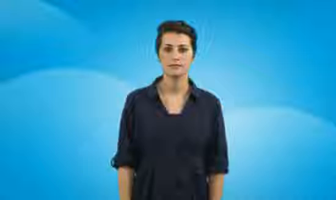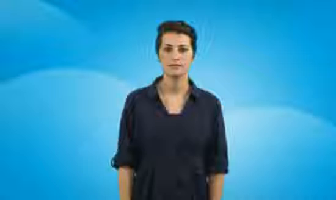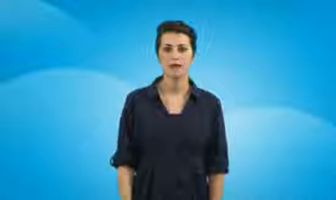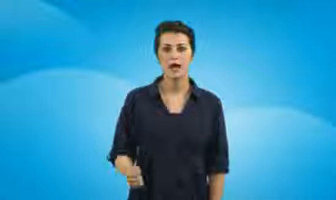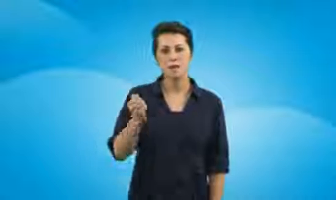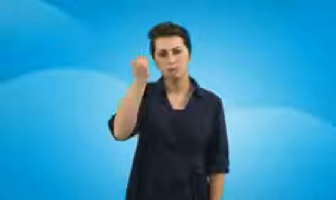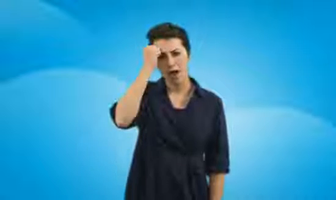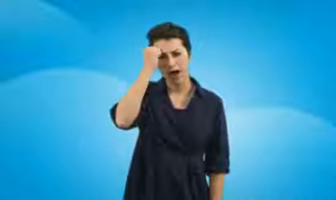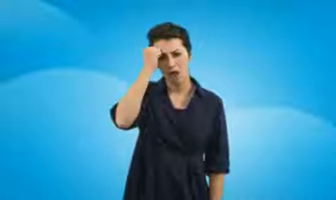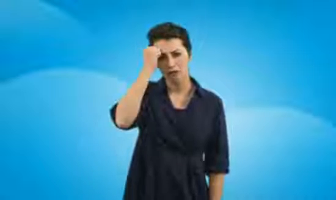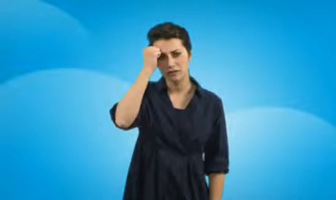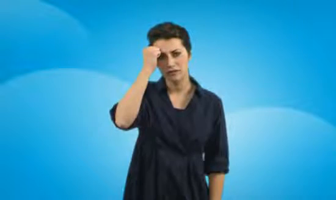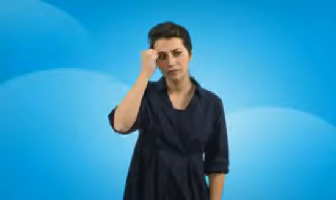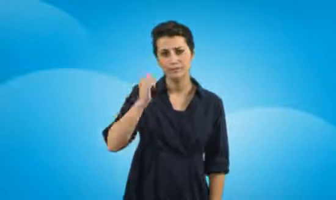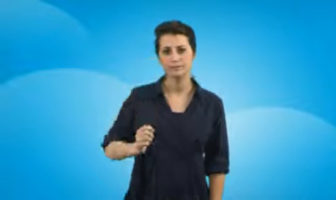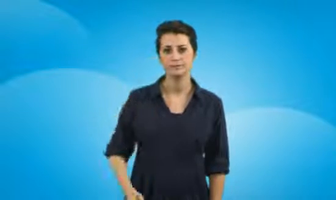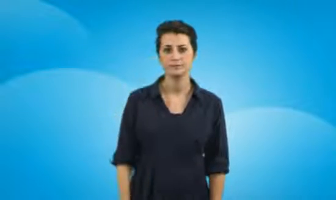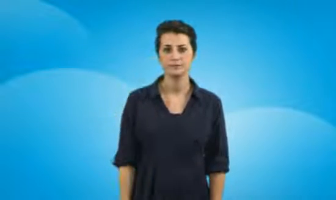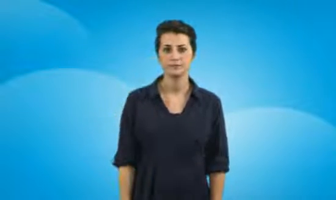Sorrow, sadness